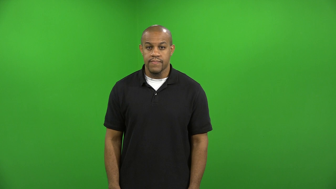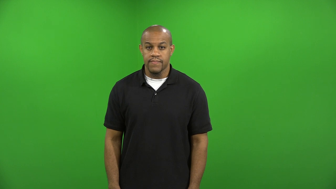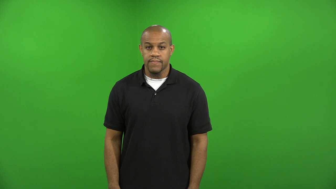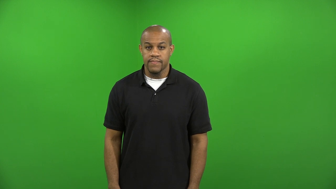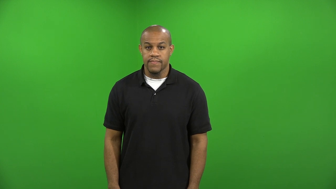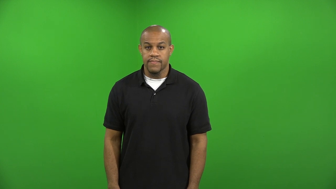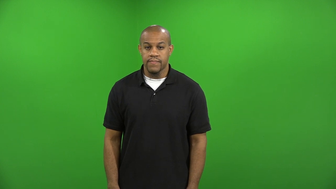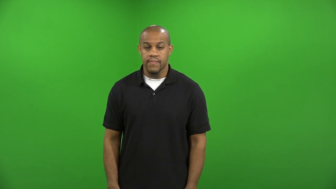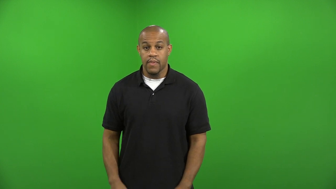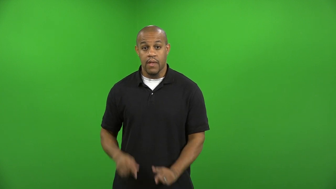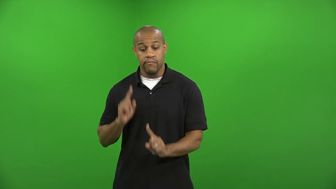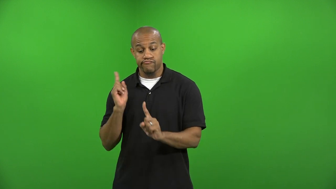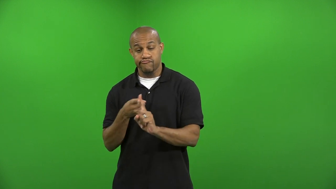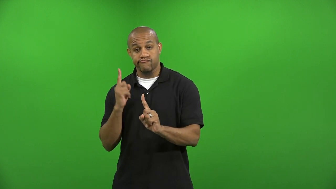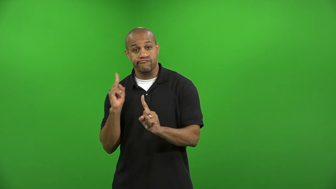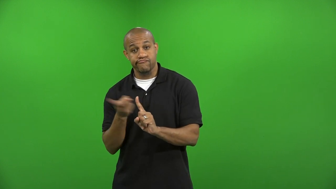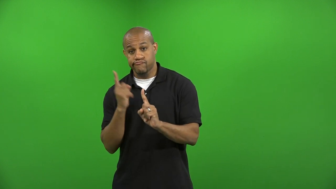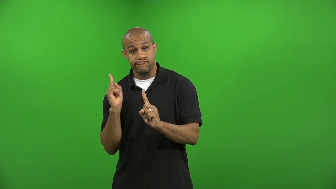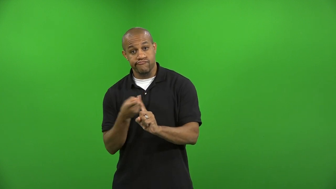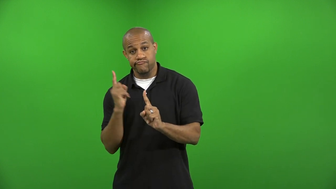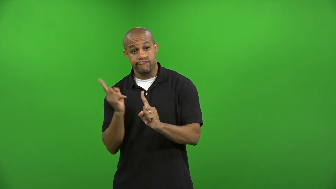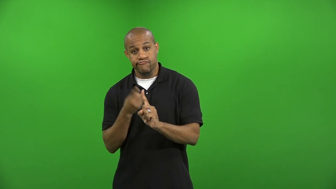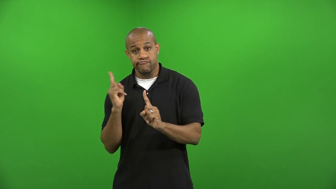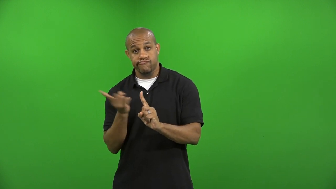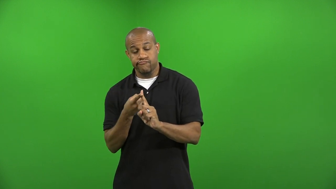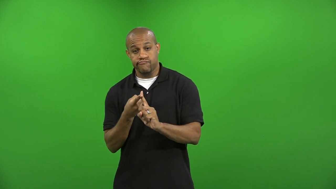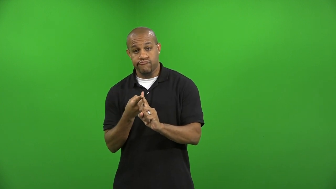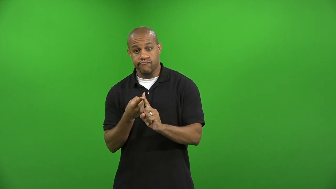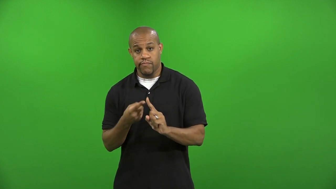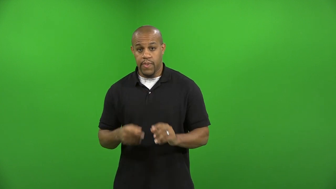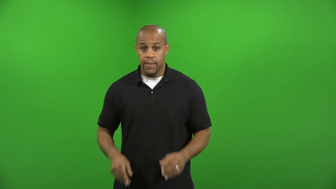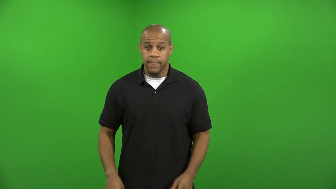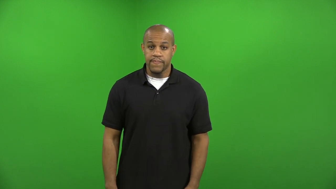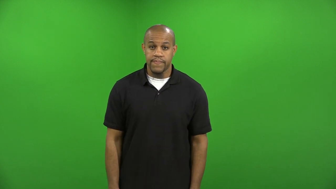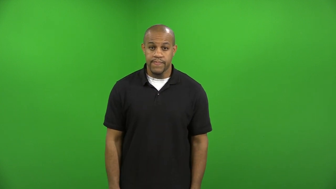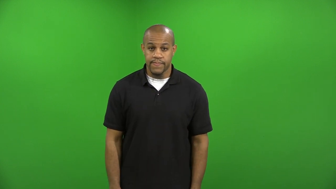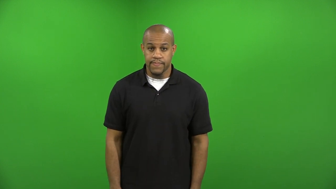Hit after hit